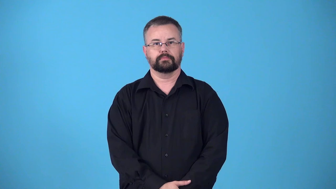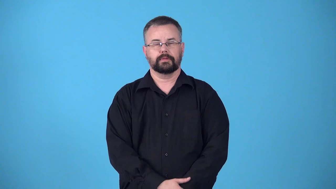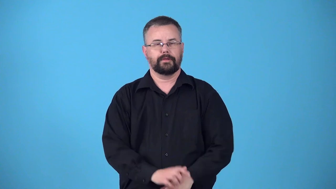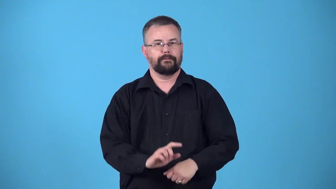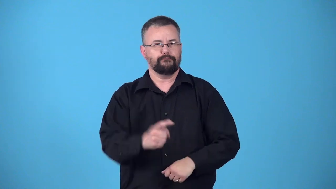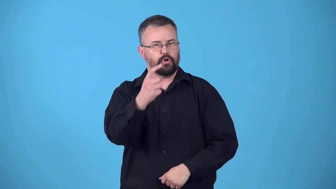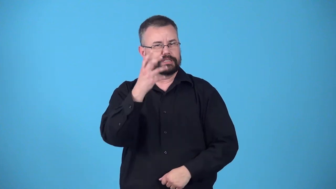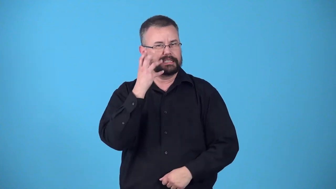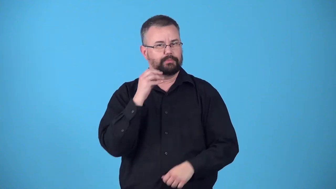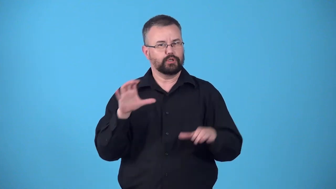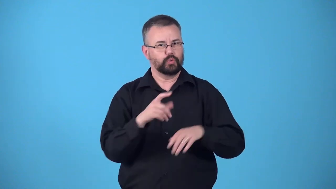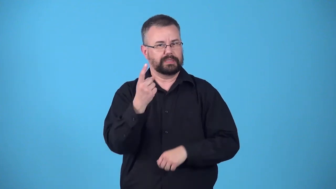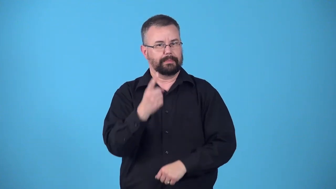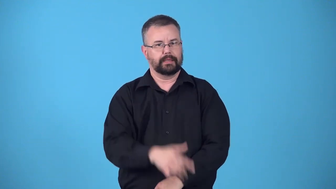cut your teeth on